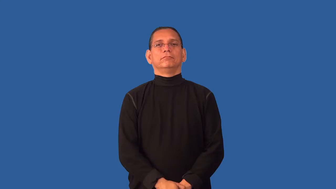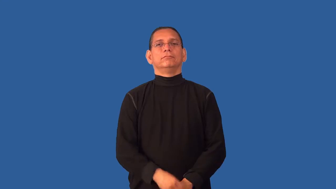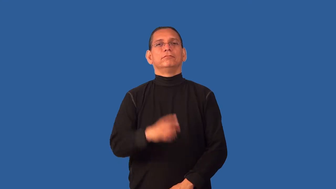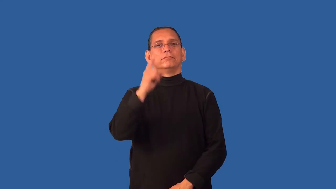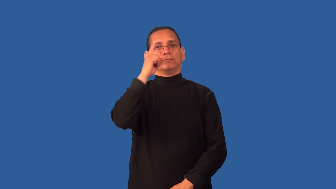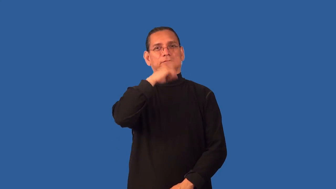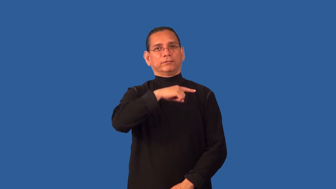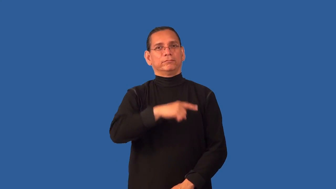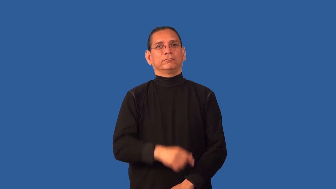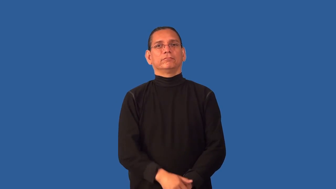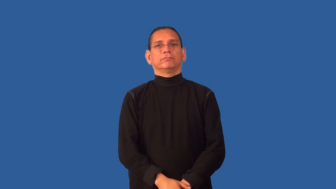spurious